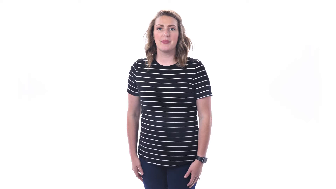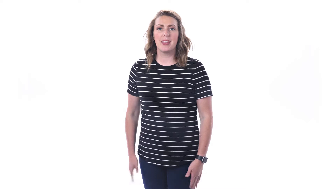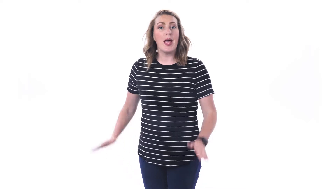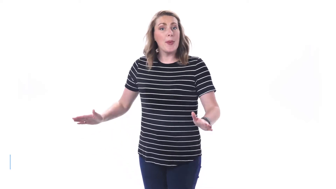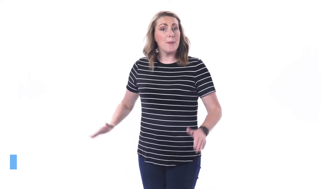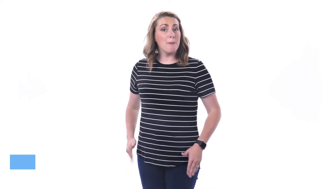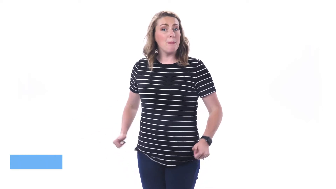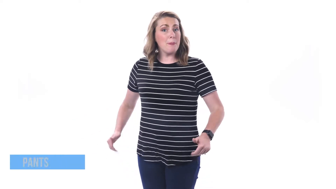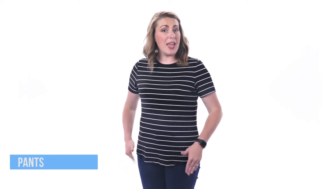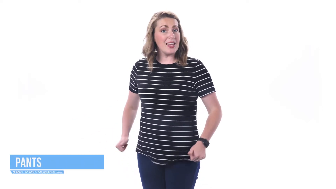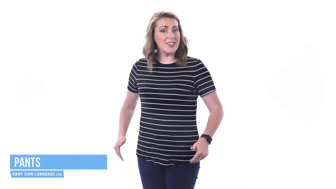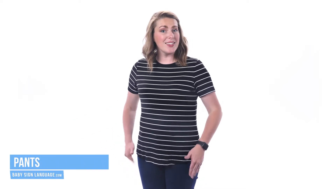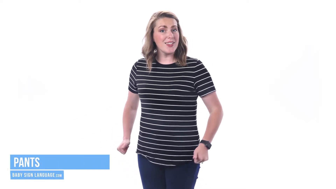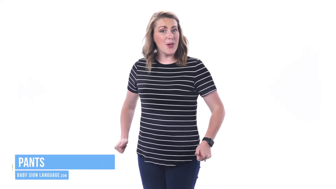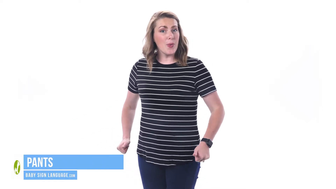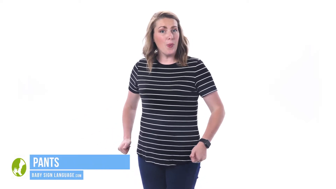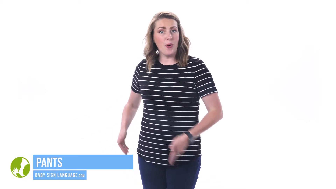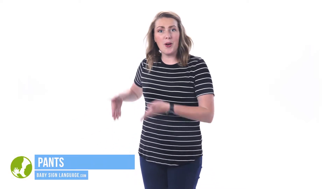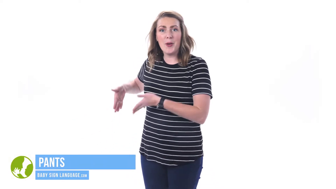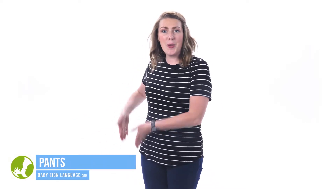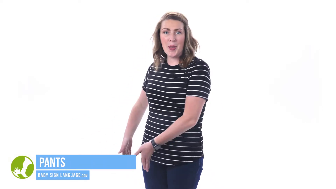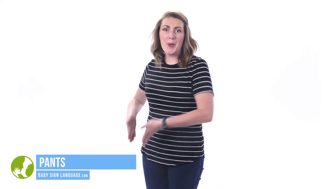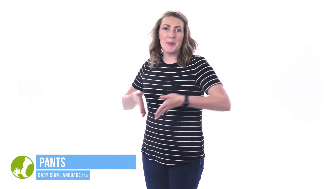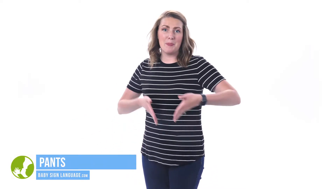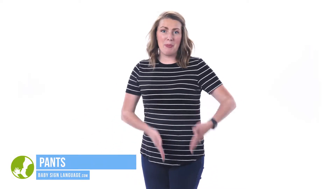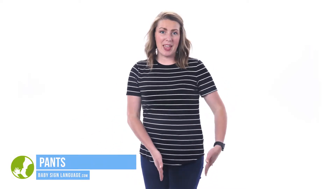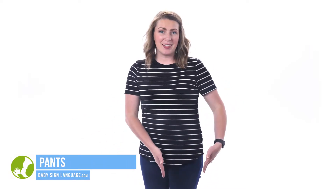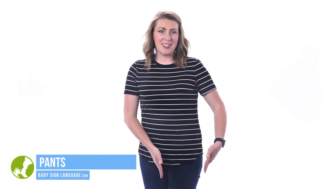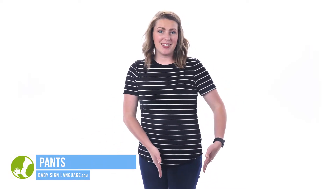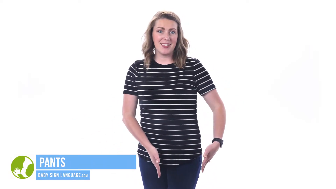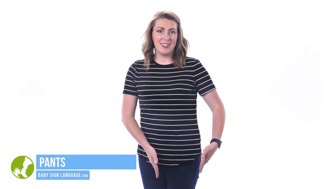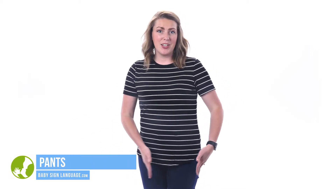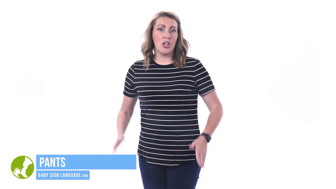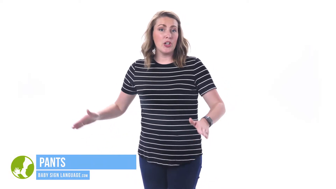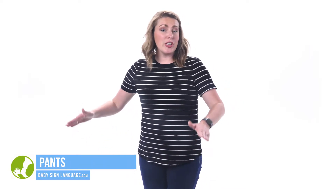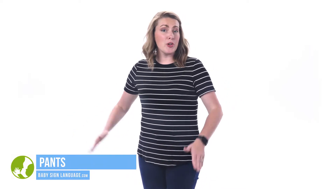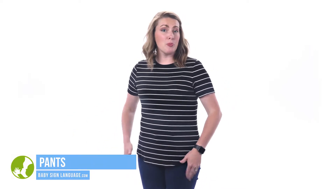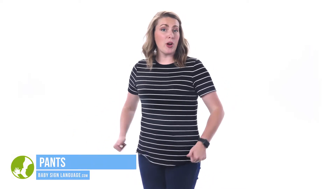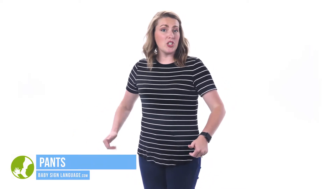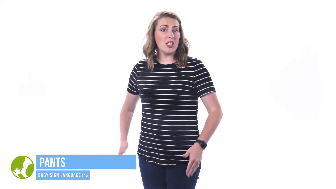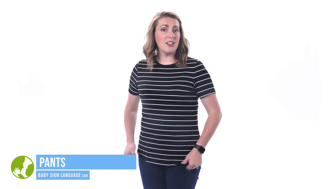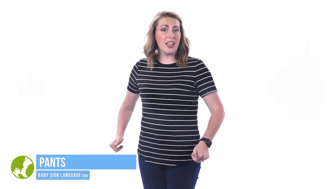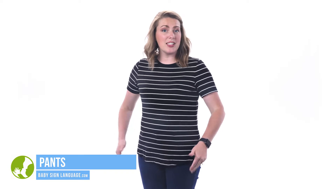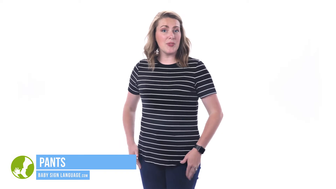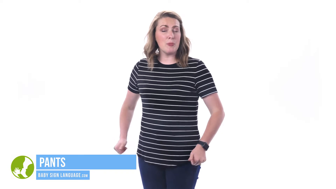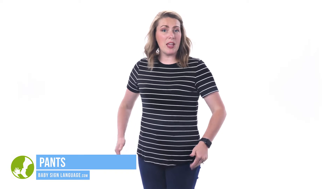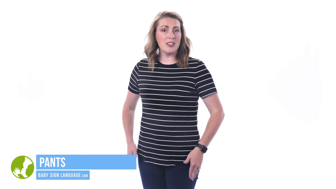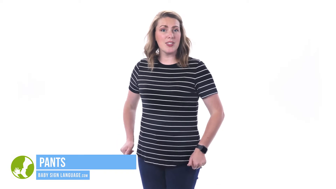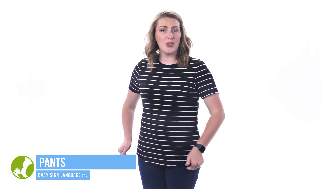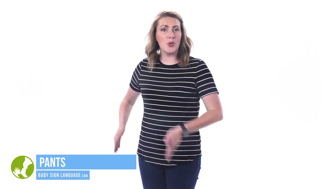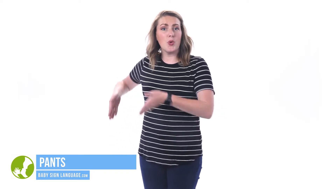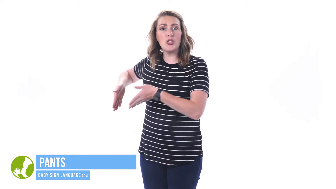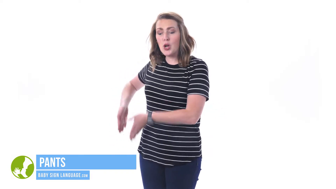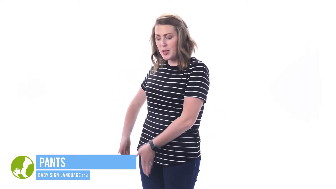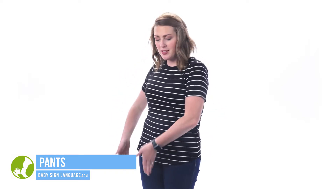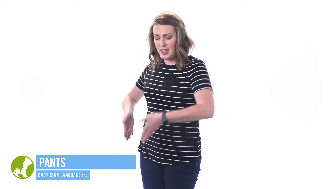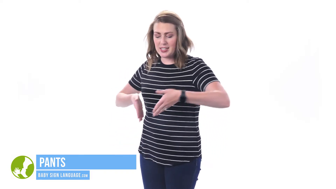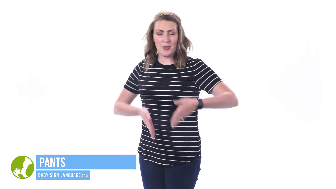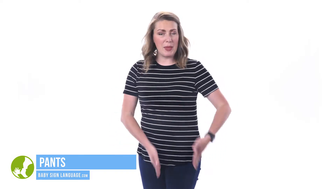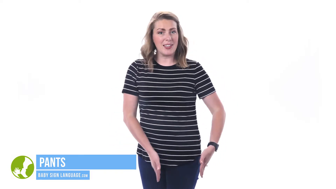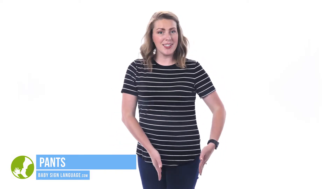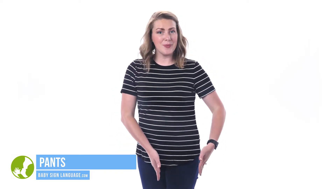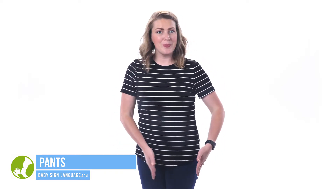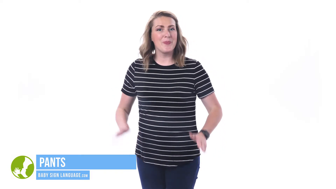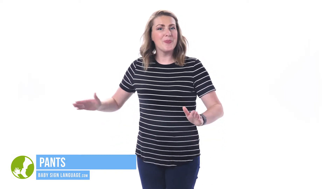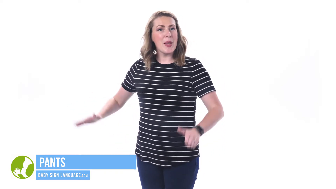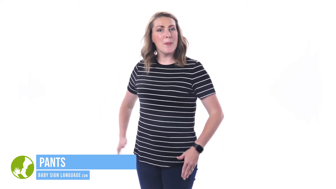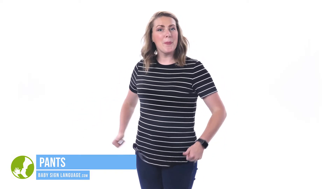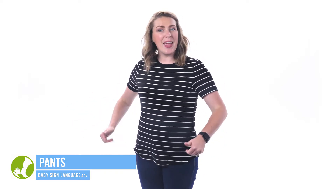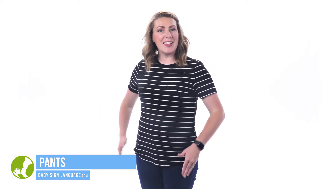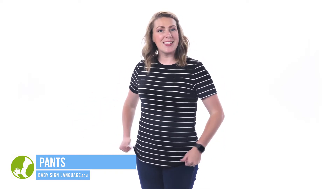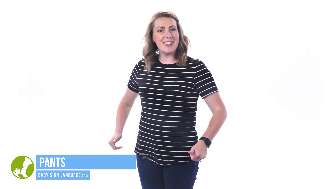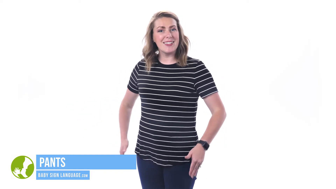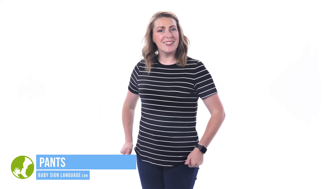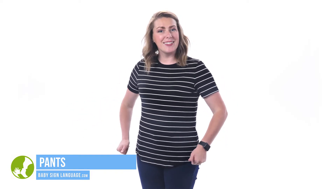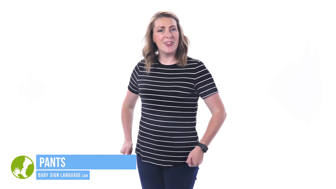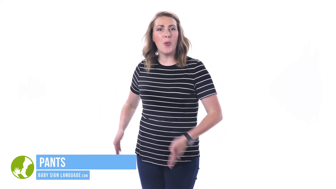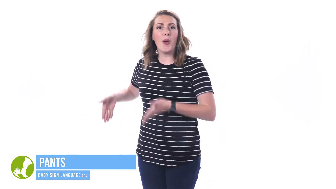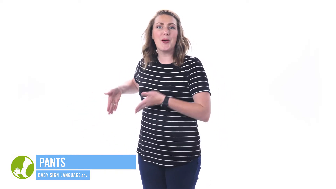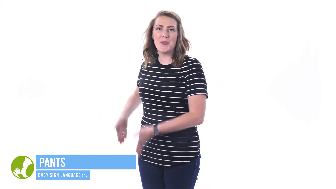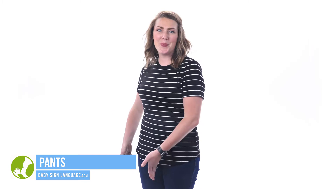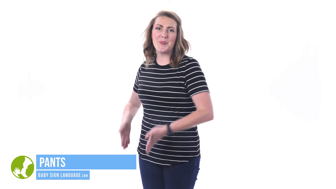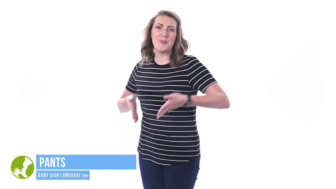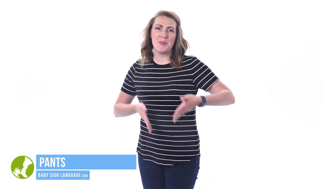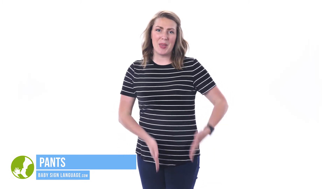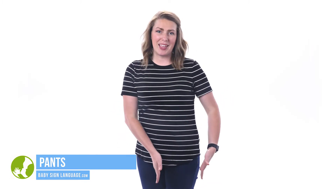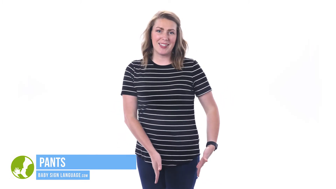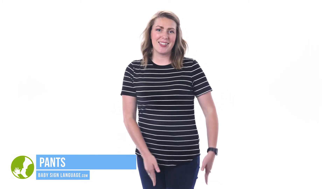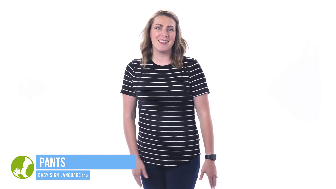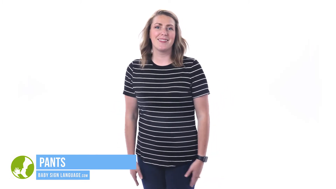Pants